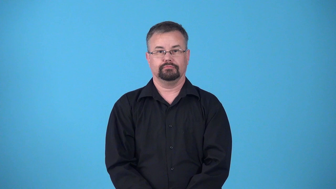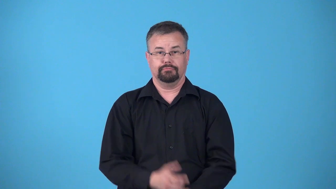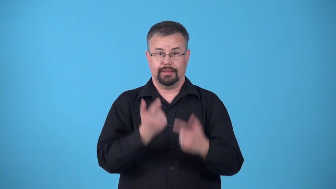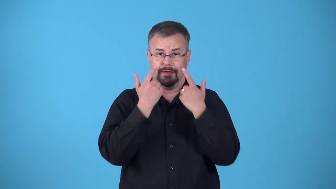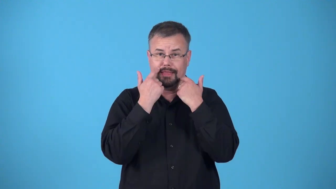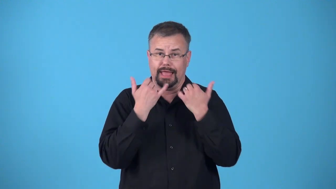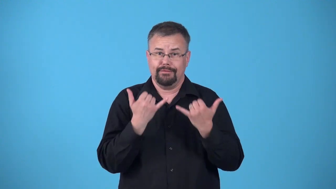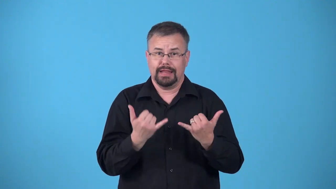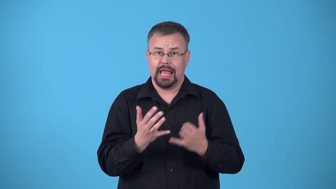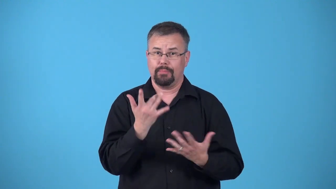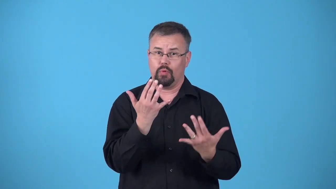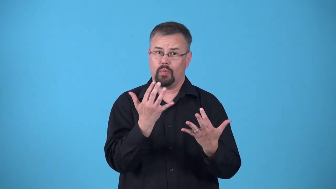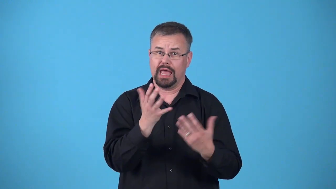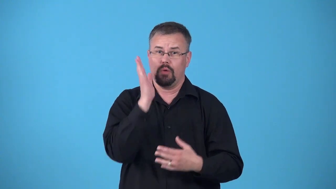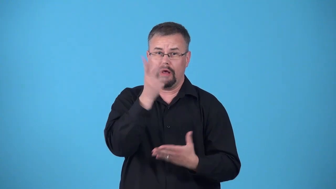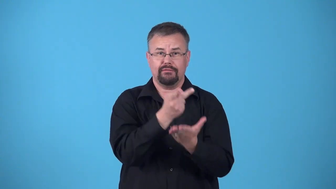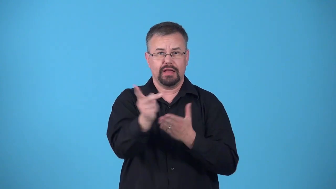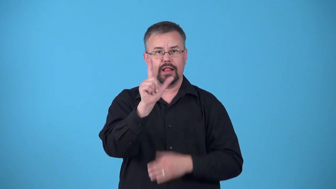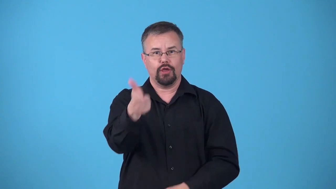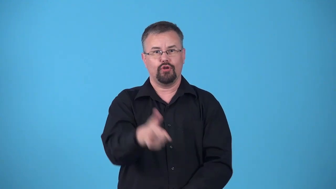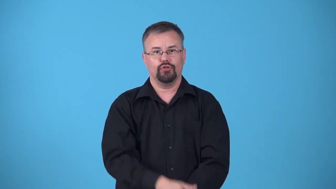he who laughs last laughs longest, best